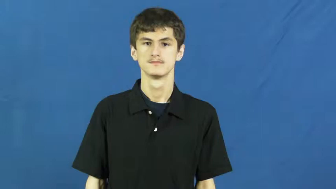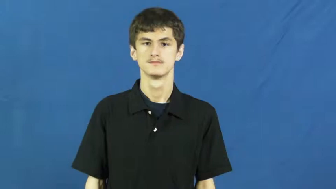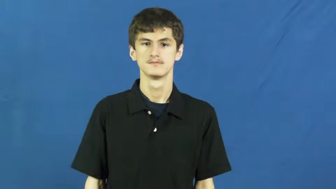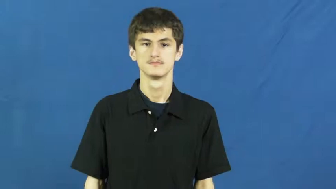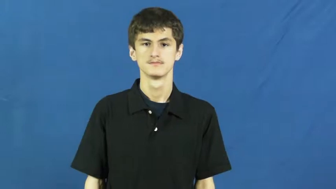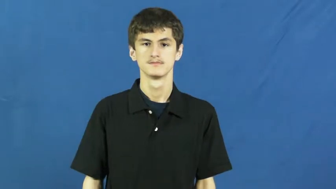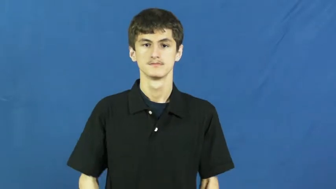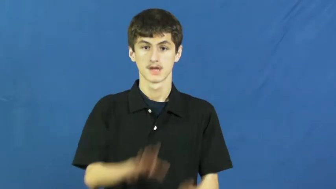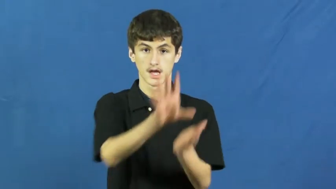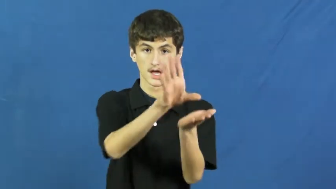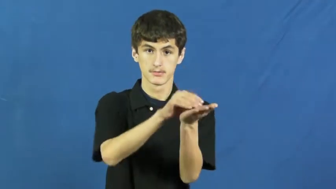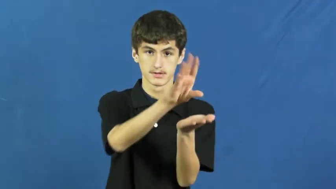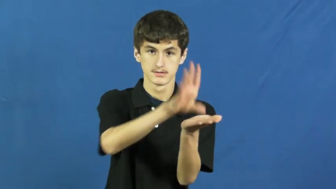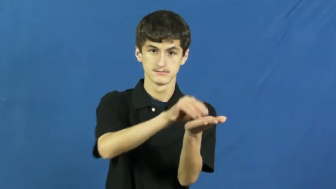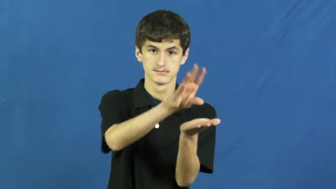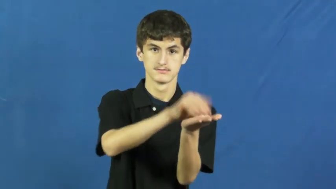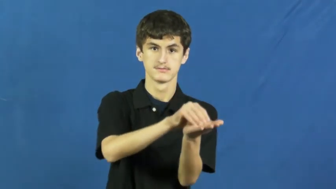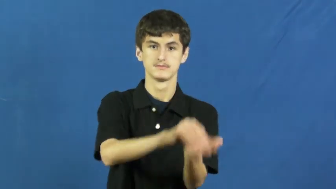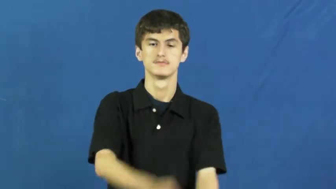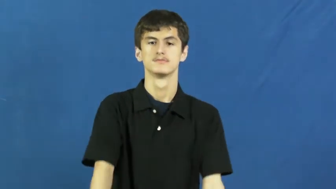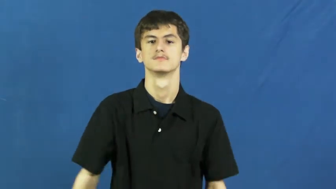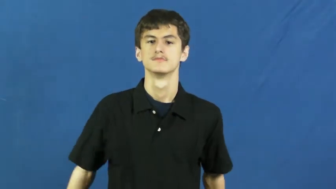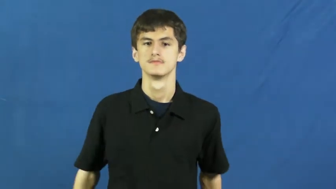take off,take off,follow-copy